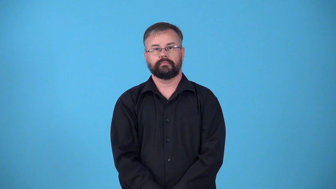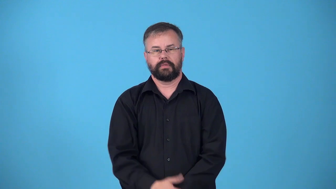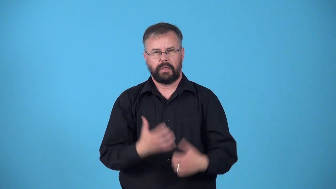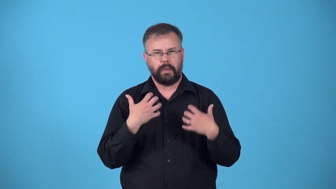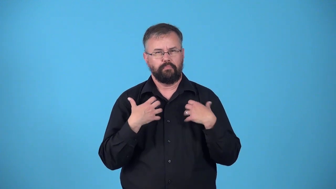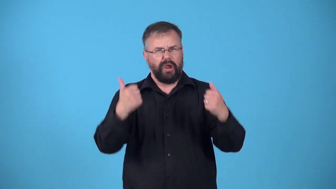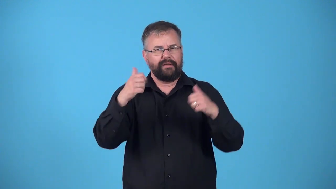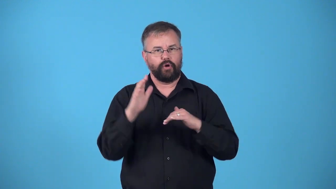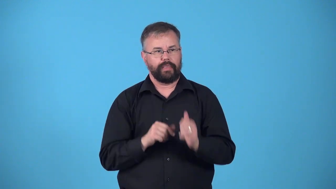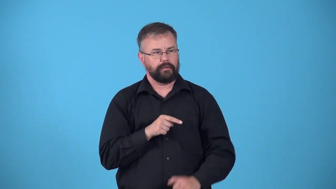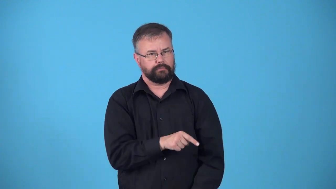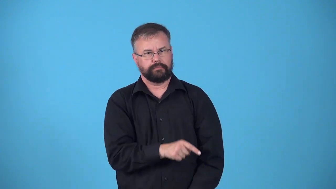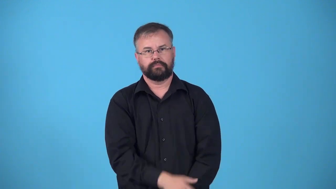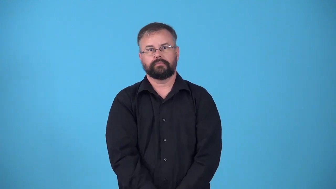outbrave